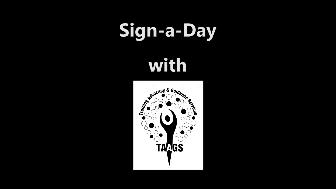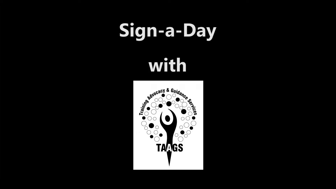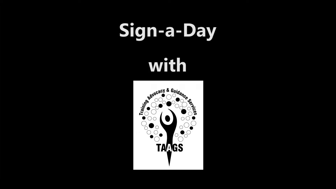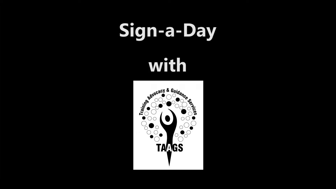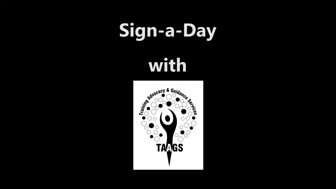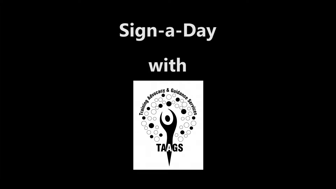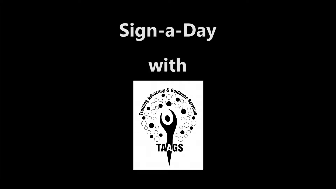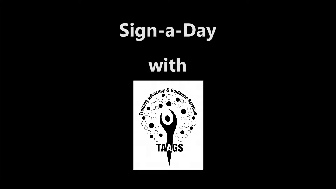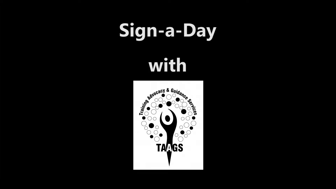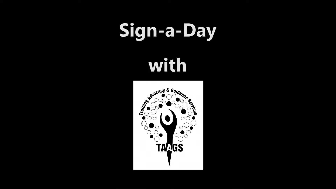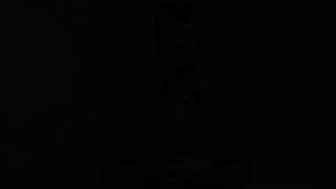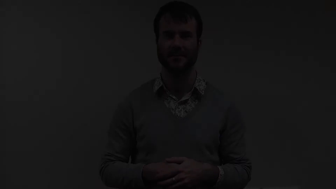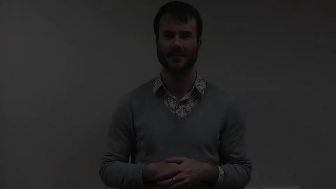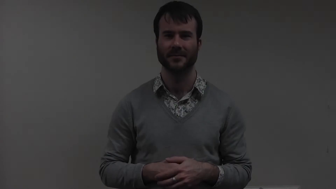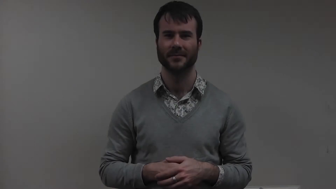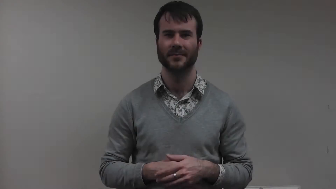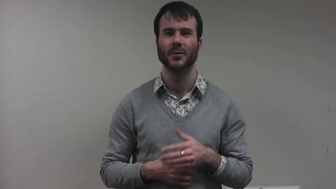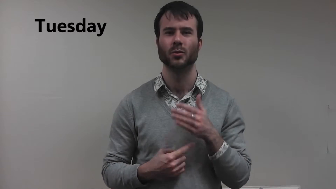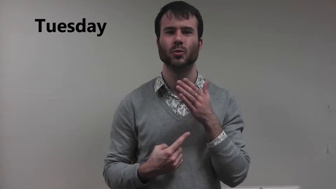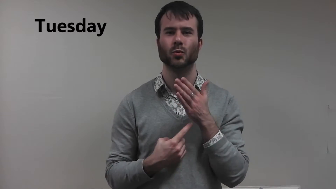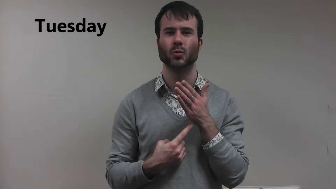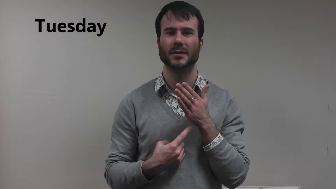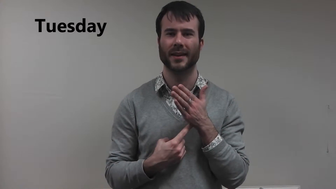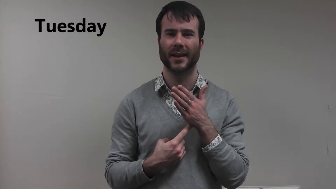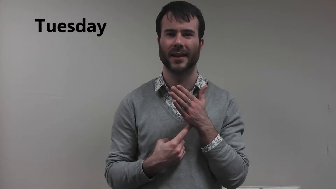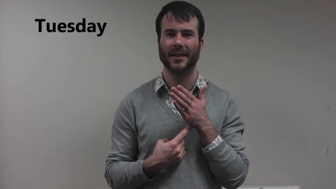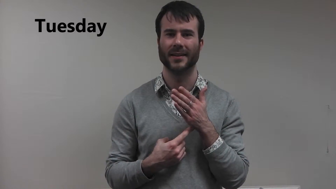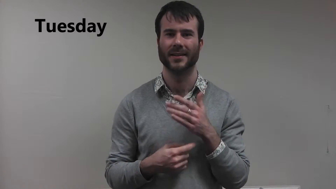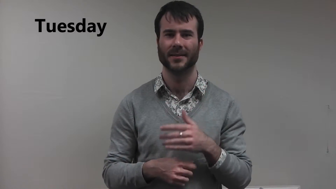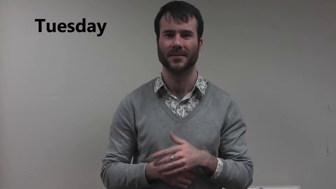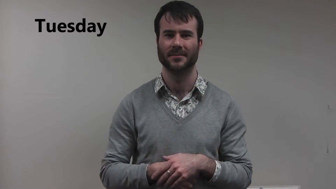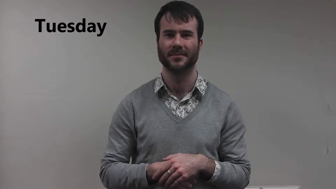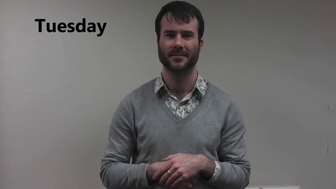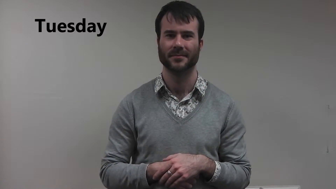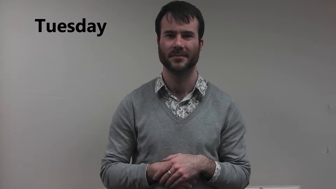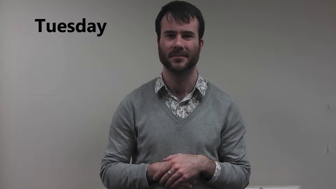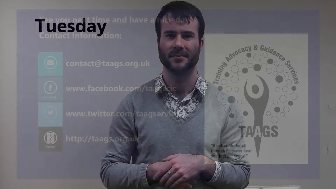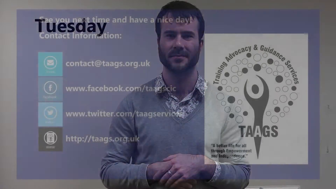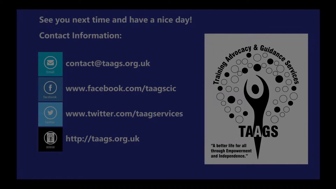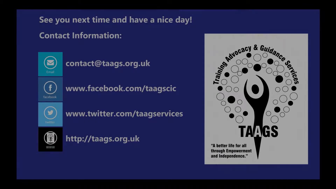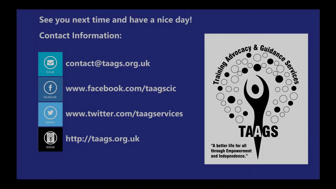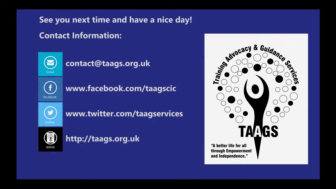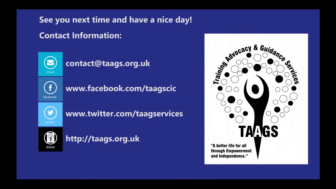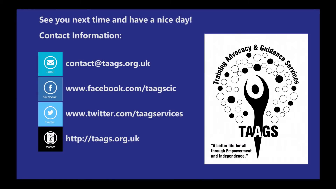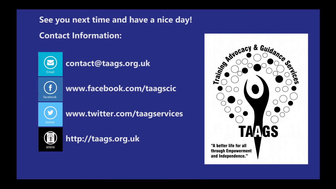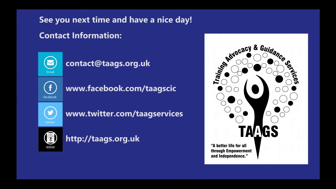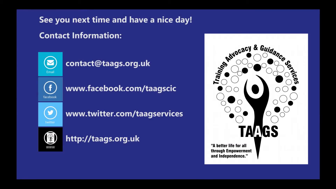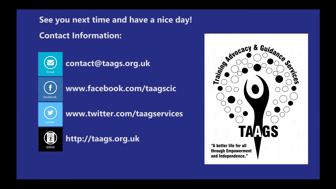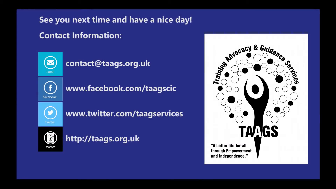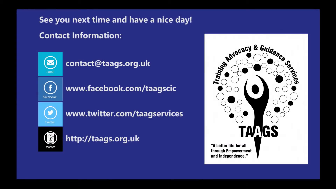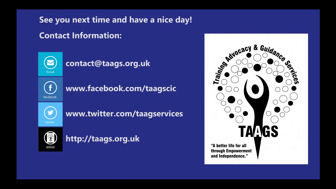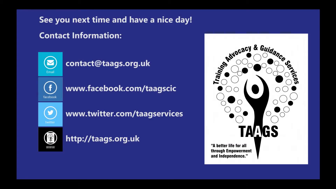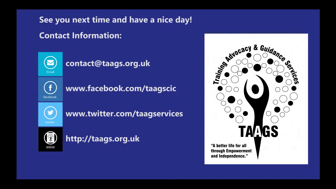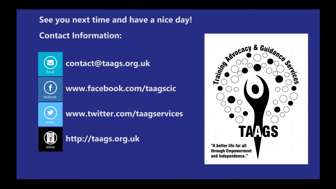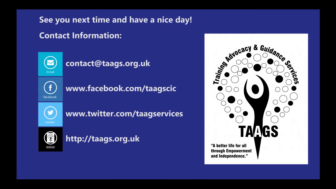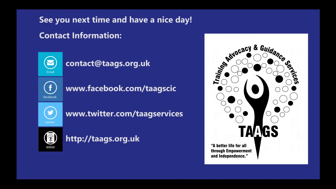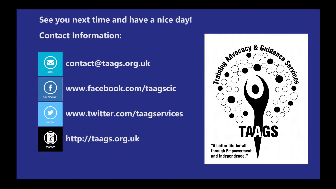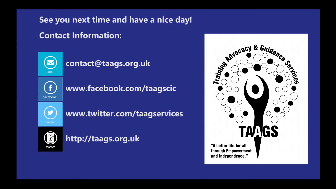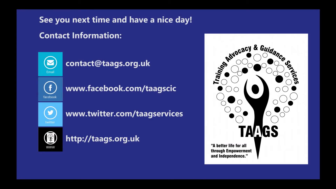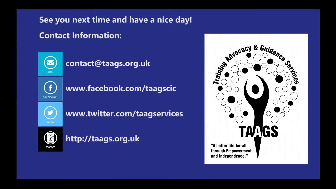tuesday